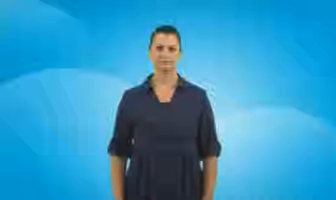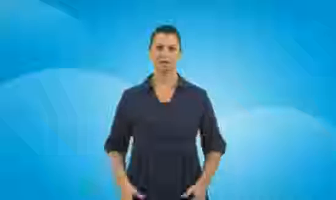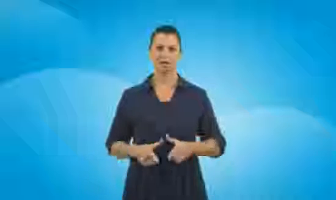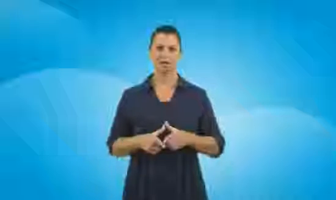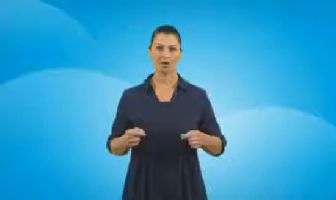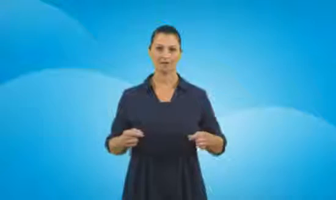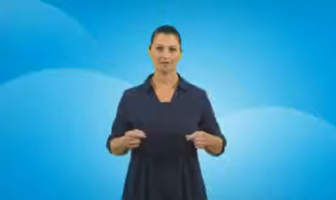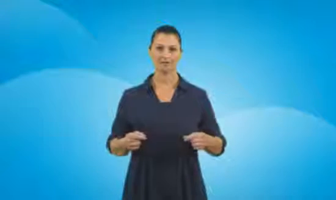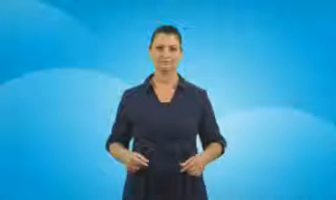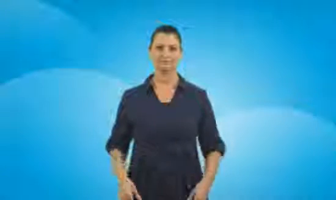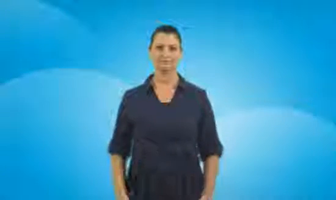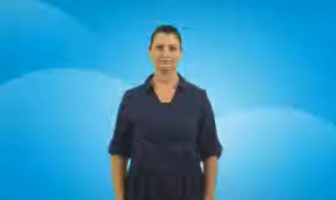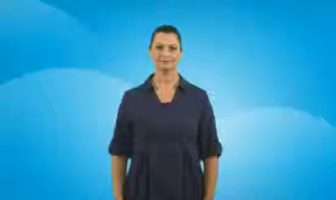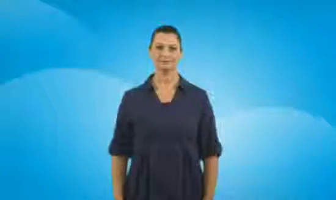Japan